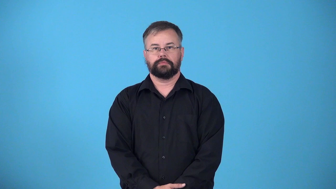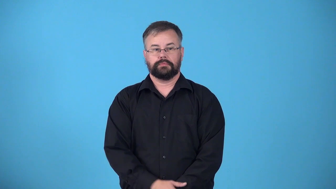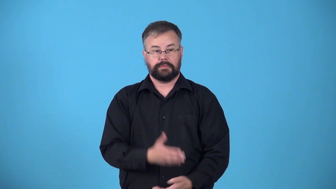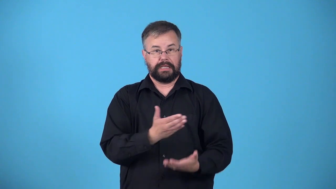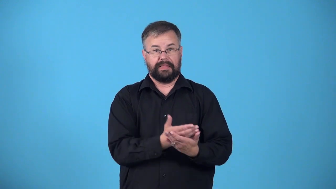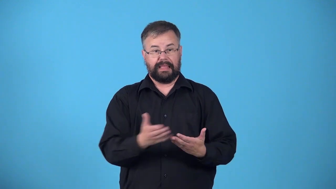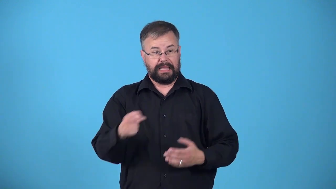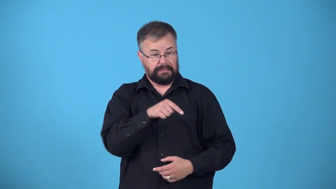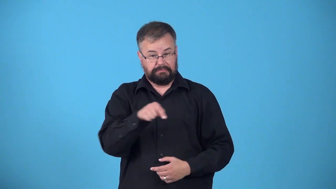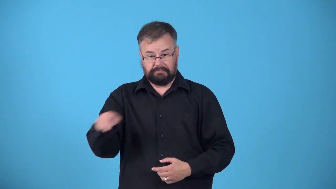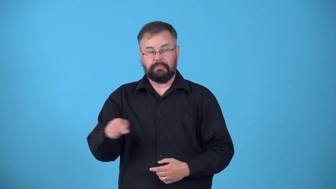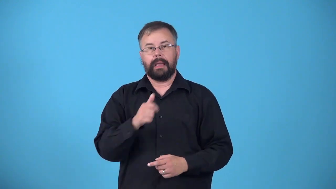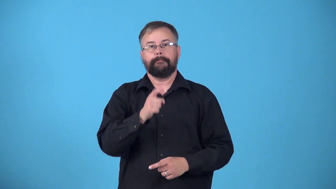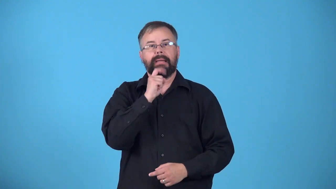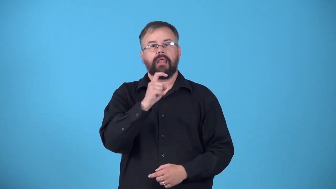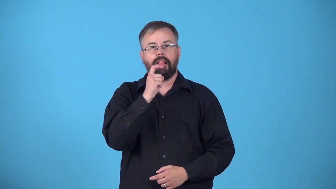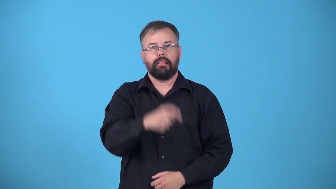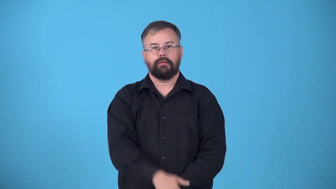hardware-metal